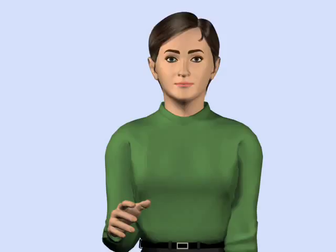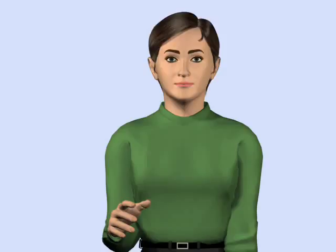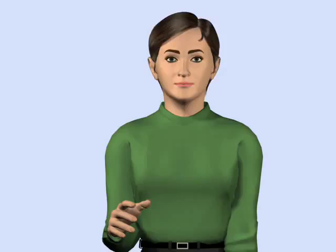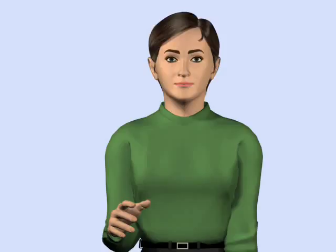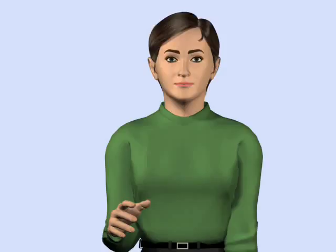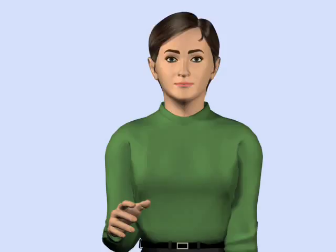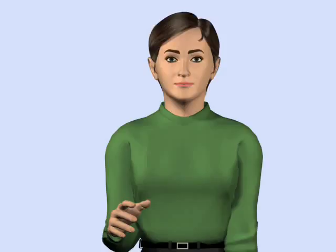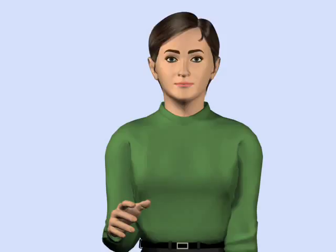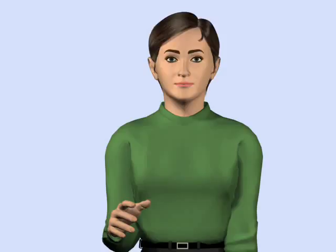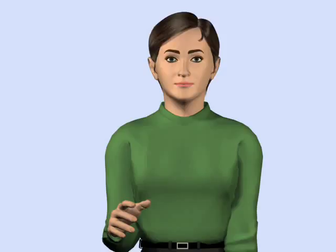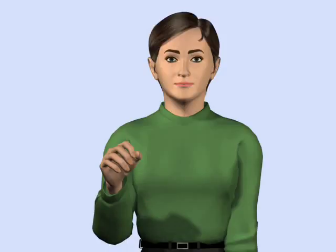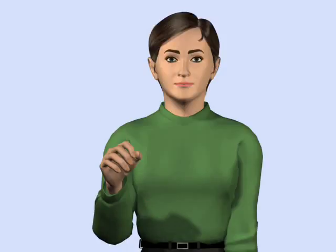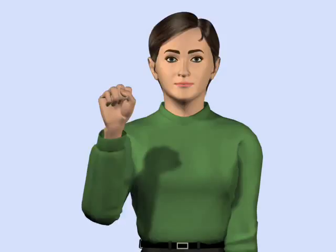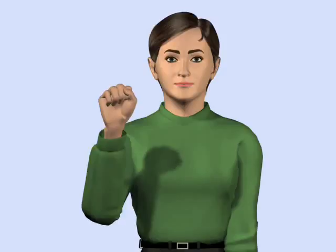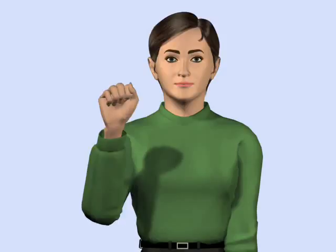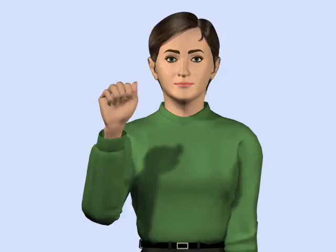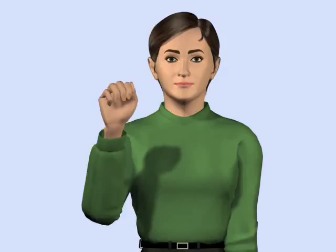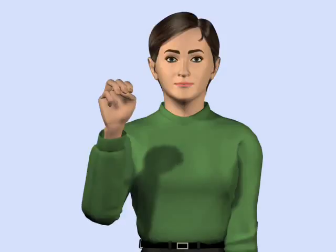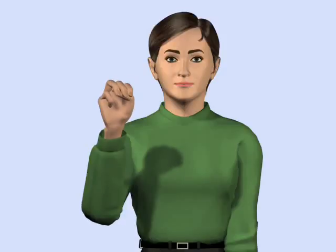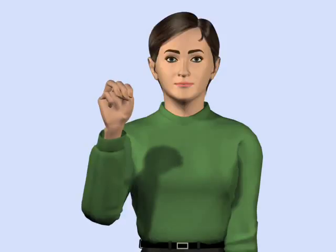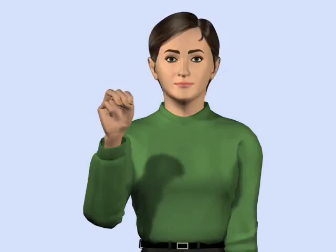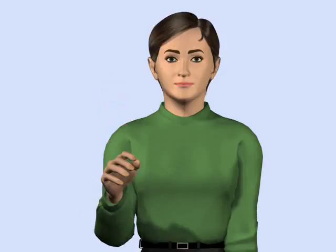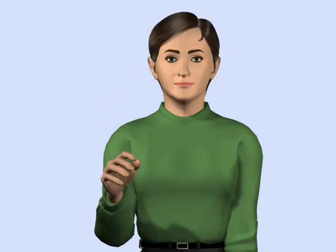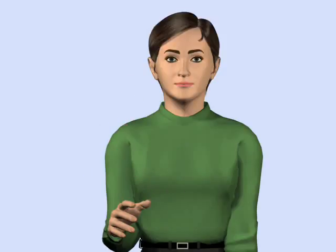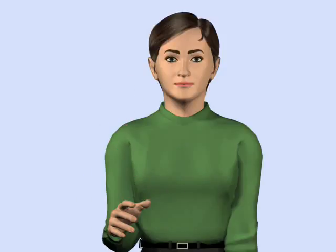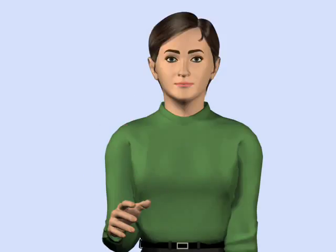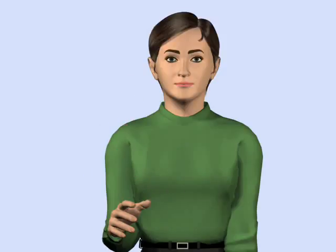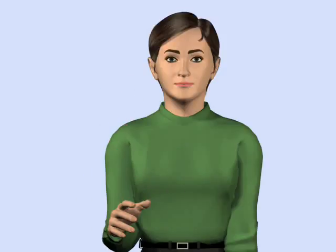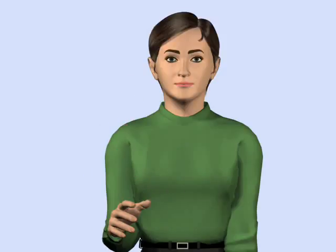Sam